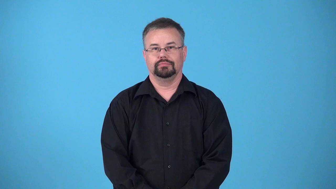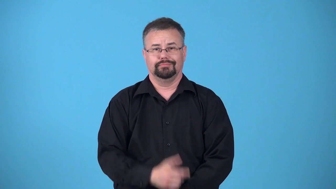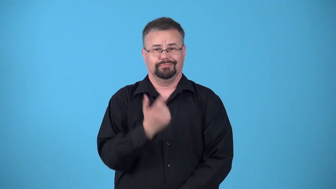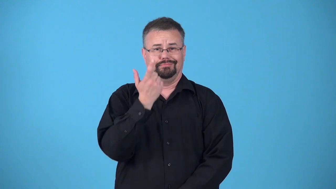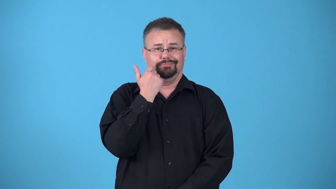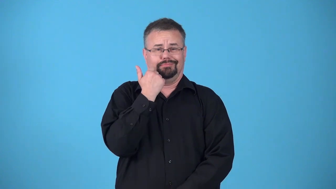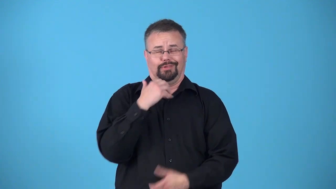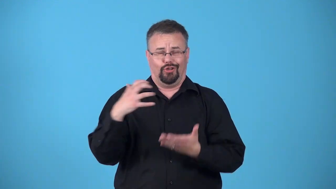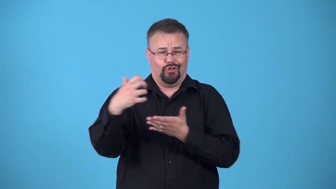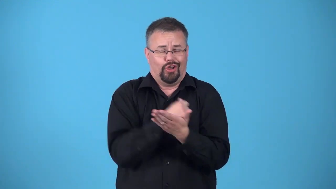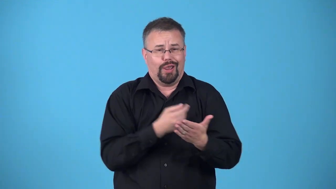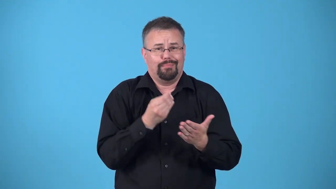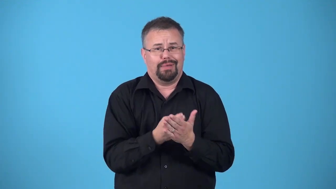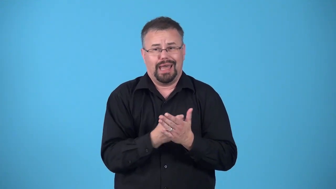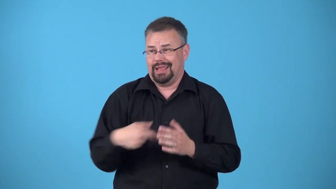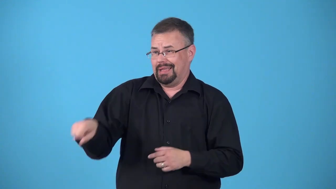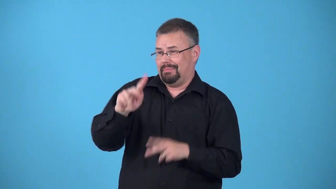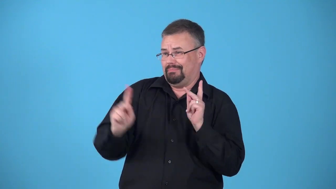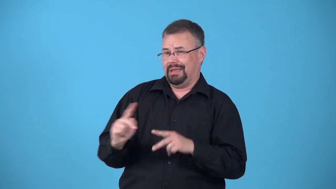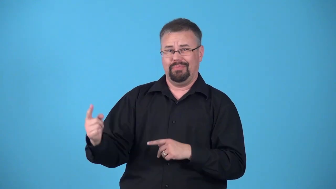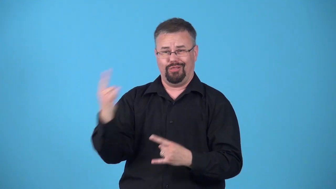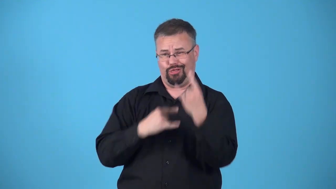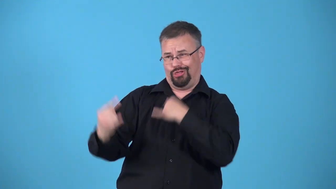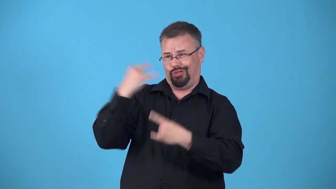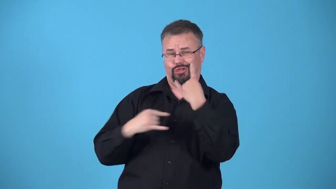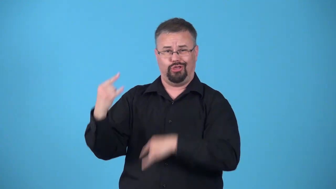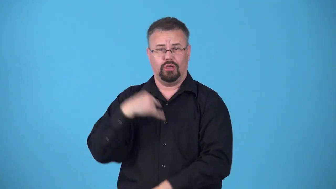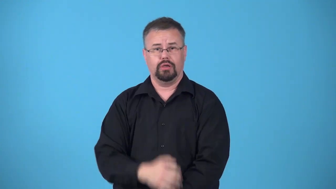laugh all the way to the bank